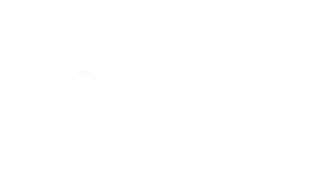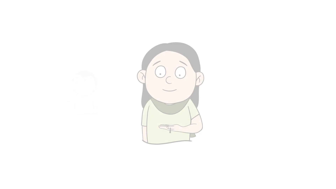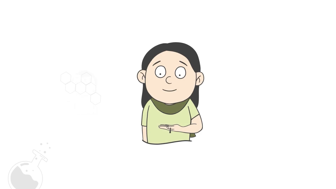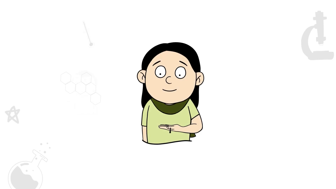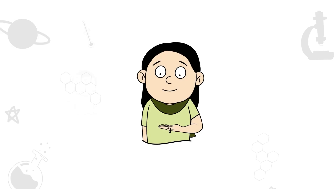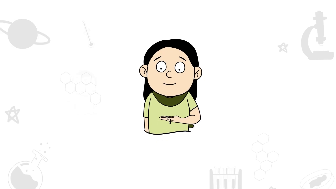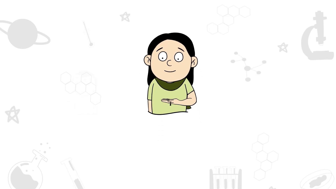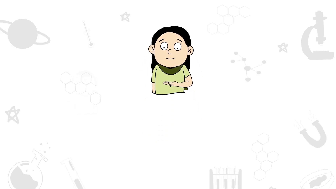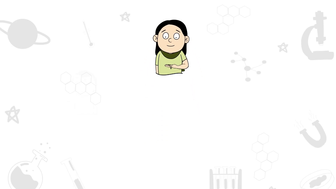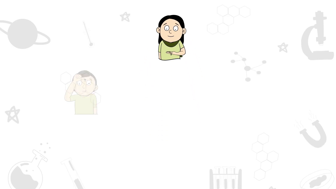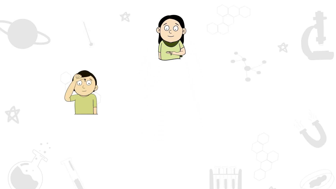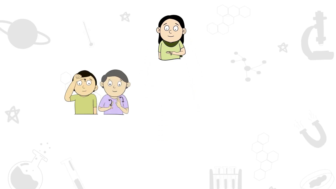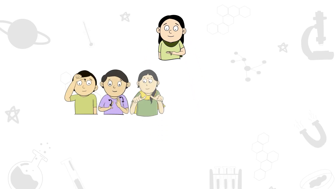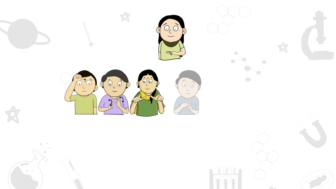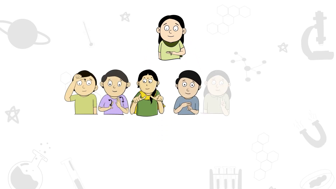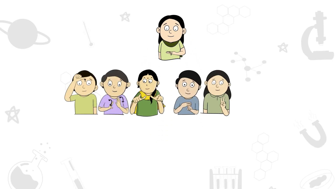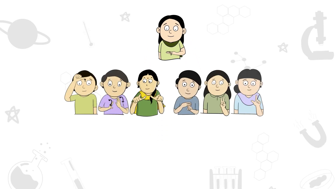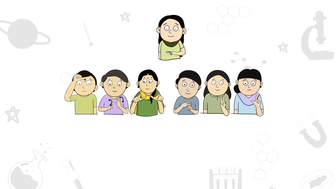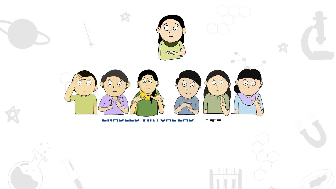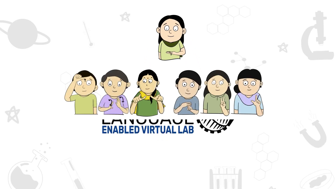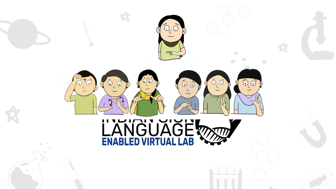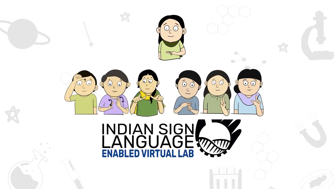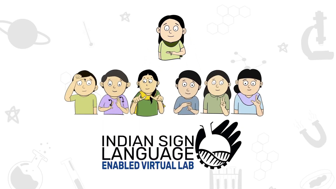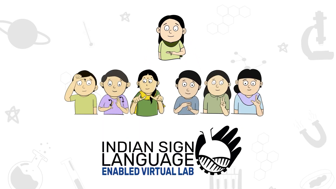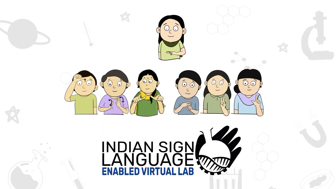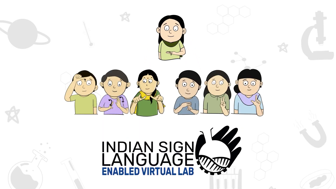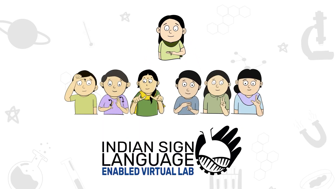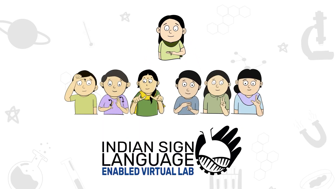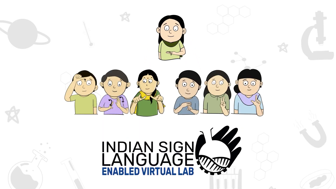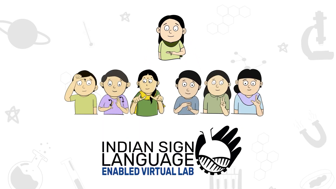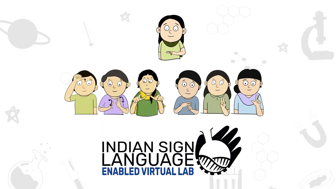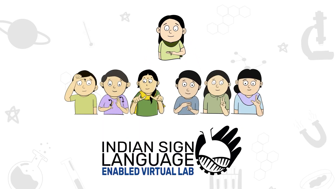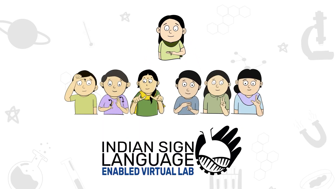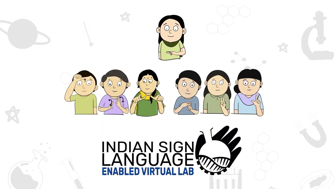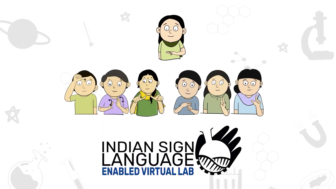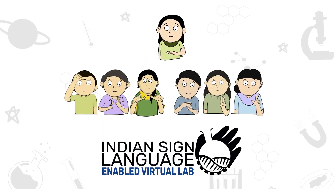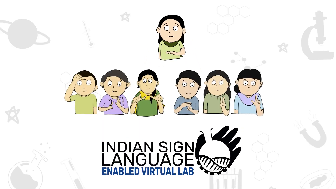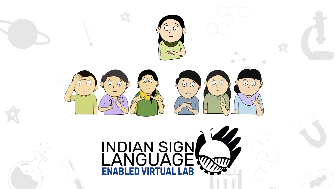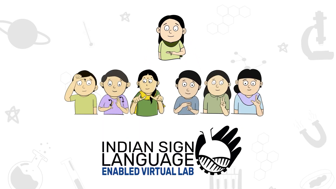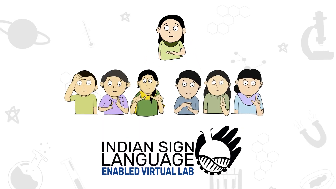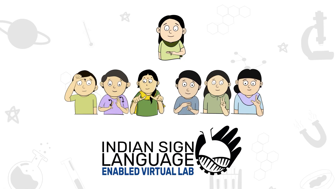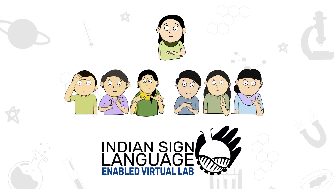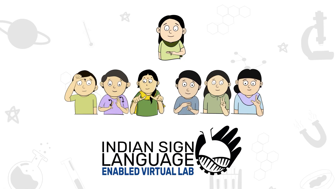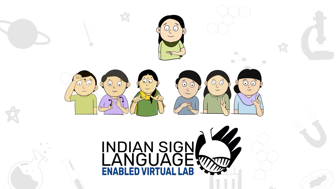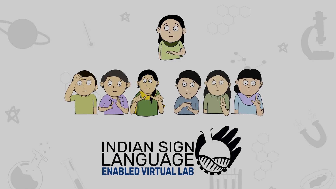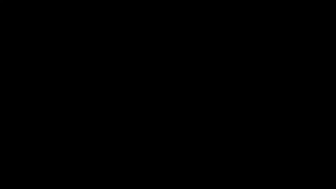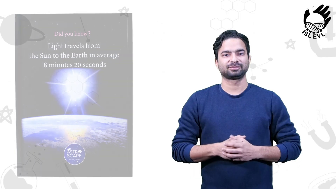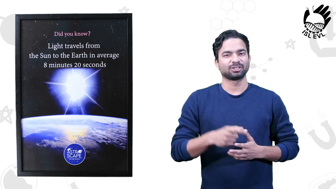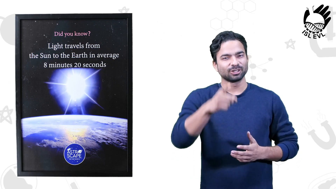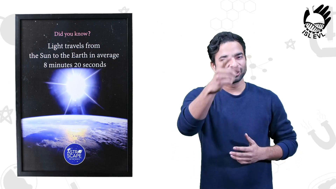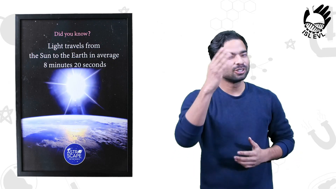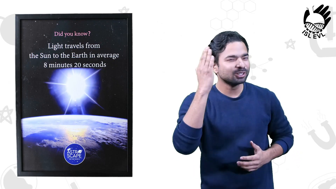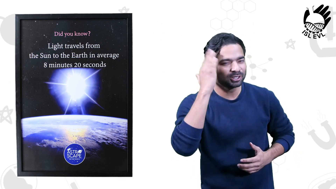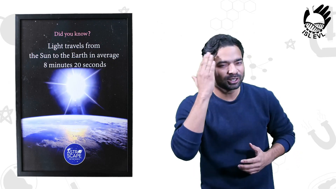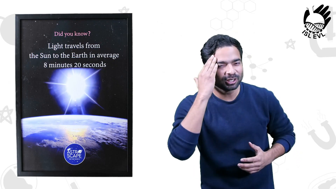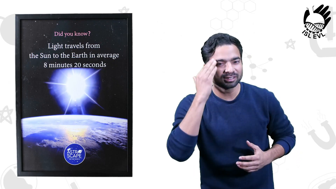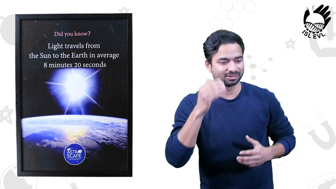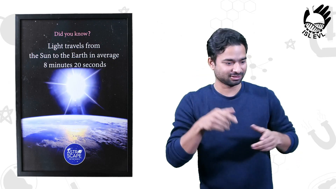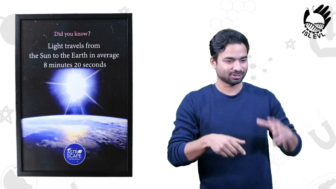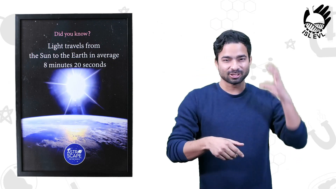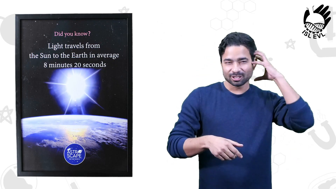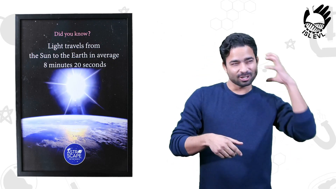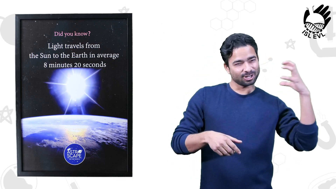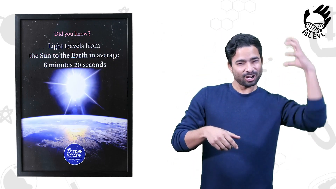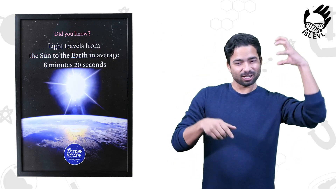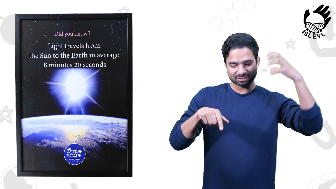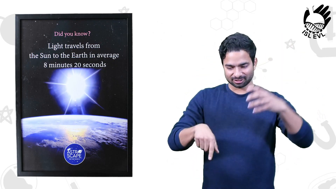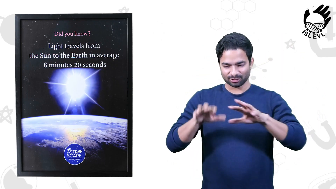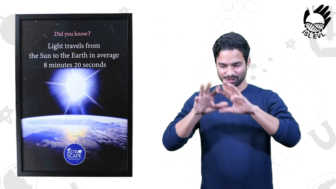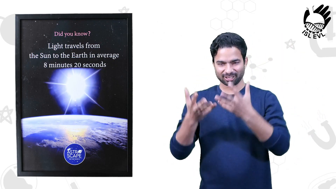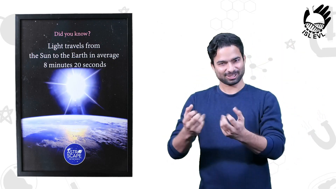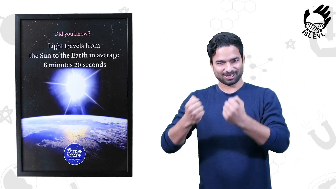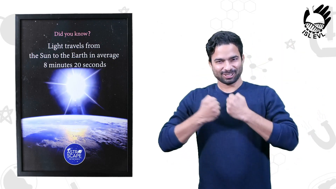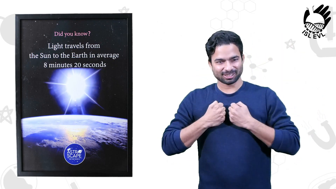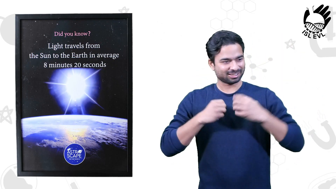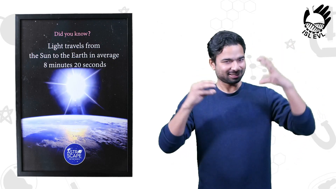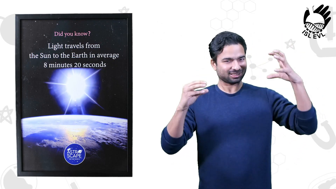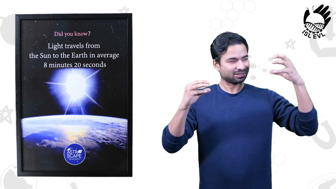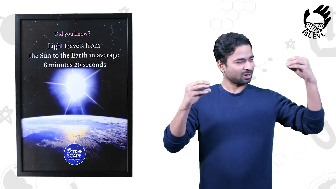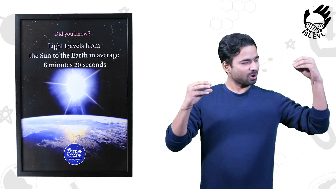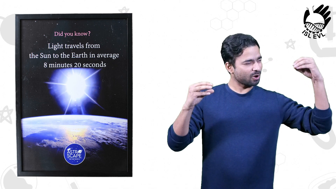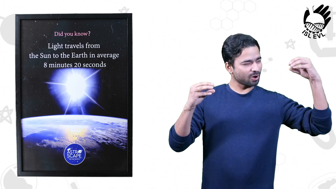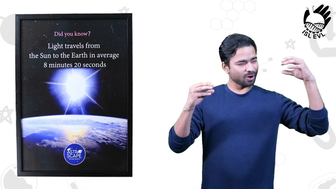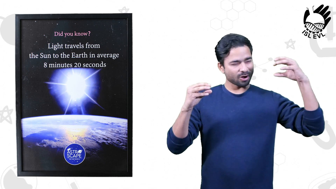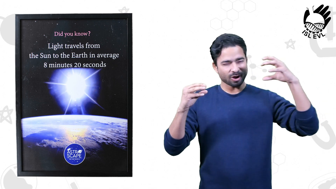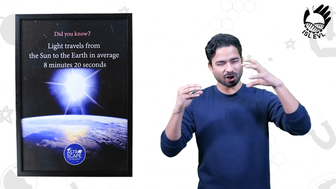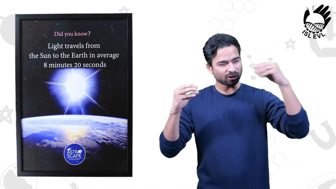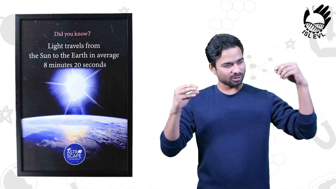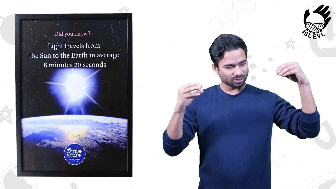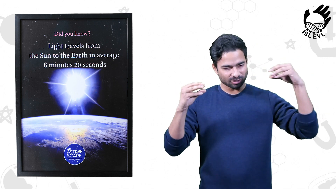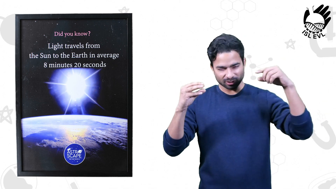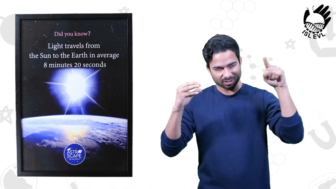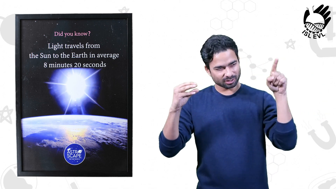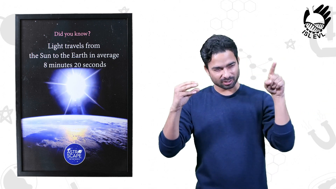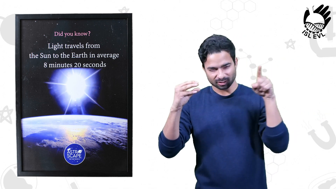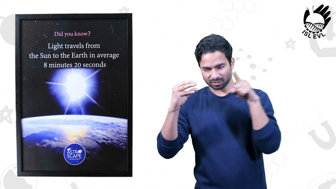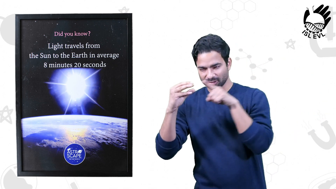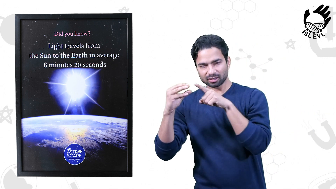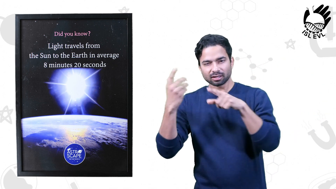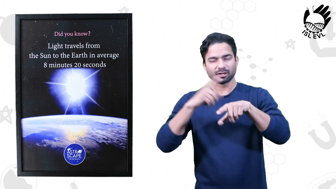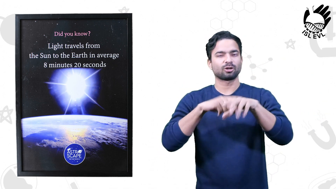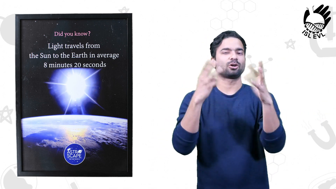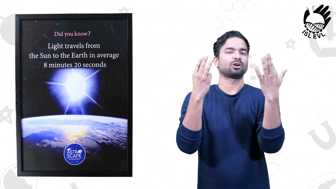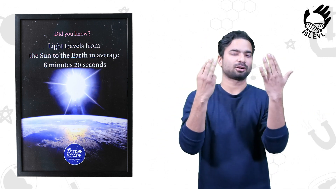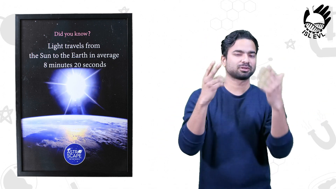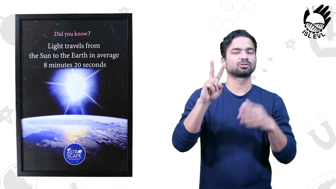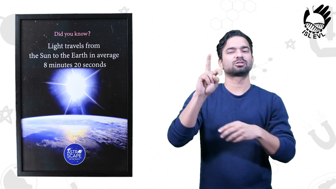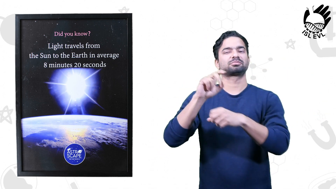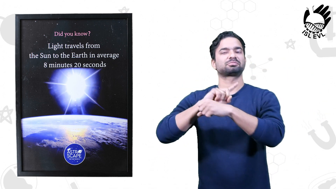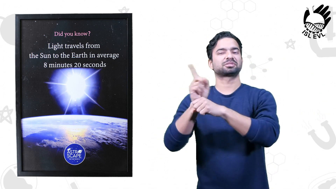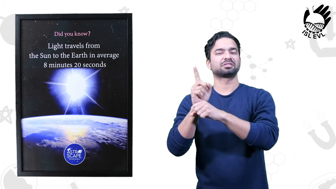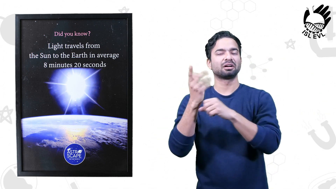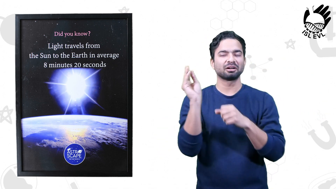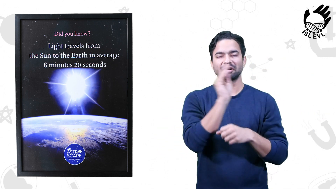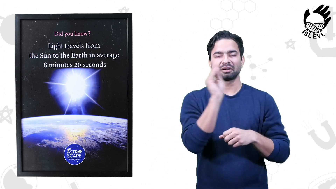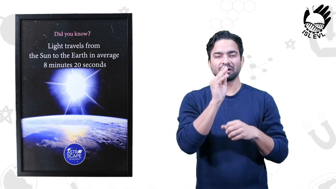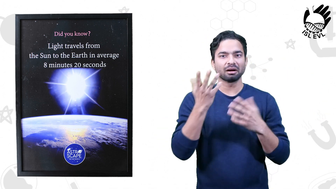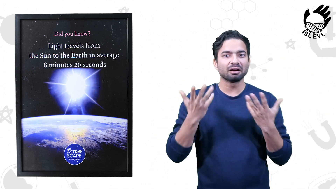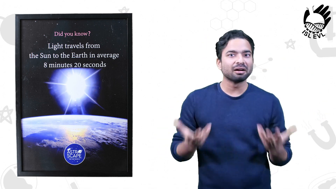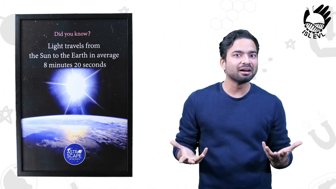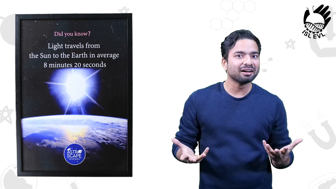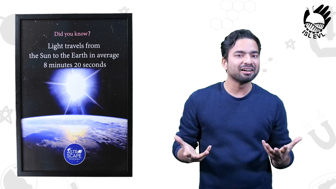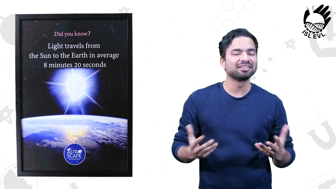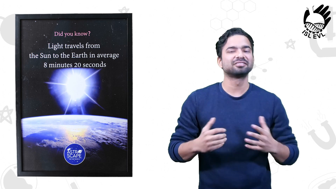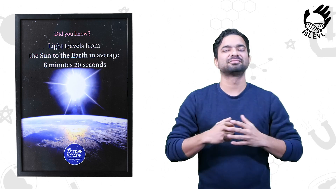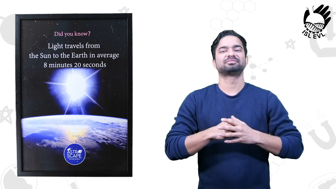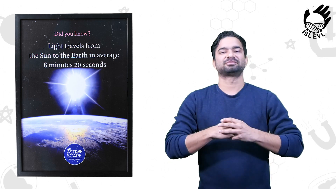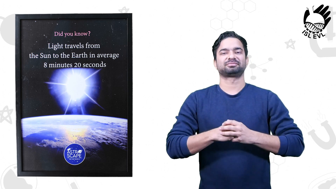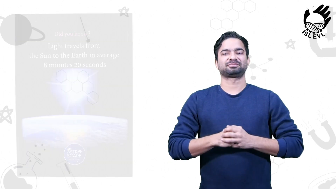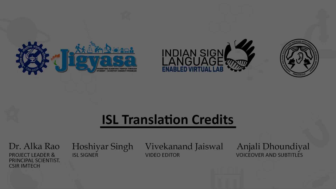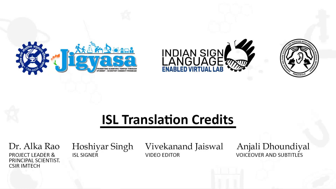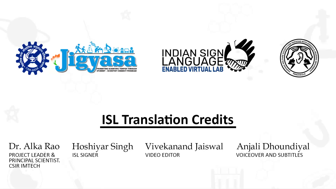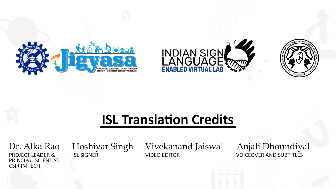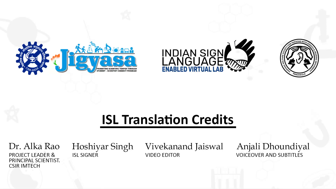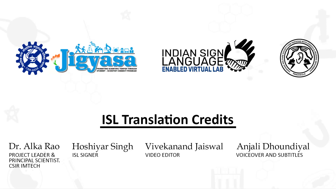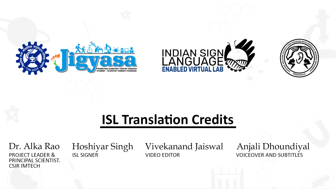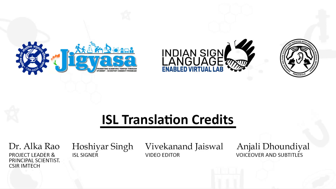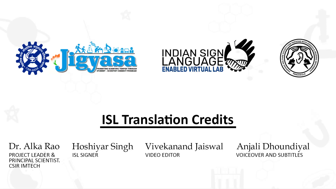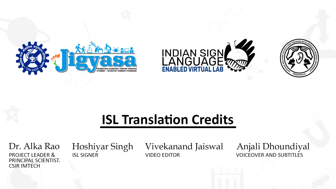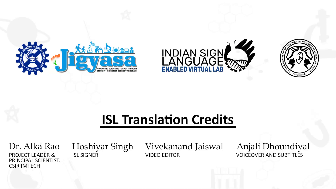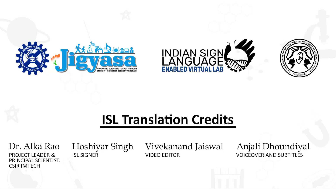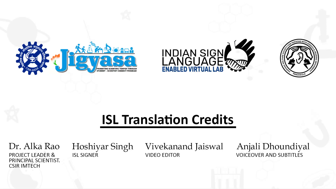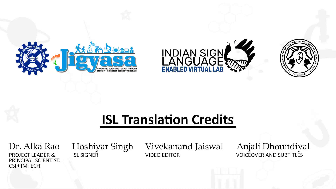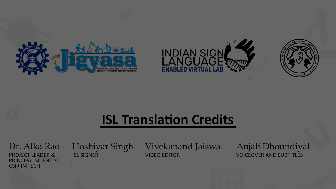Light travels from the sun to the earth in average 8 minutes 20 seconds